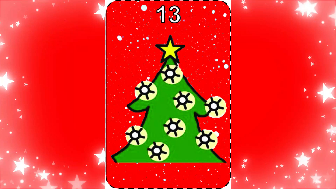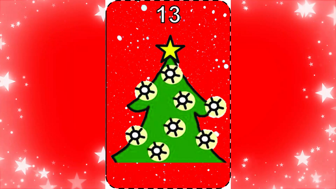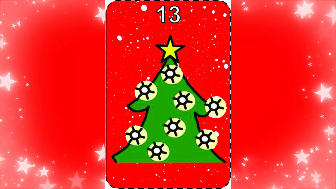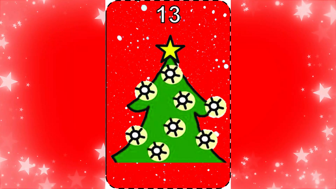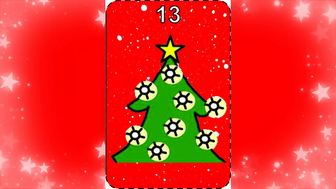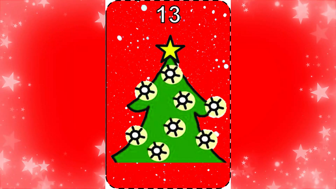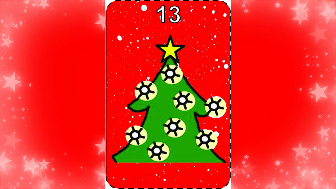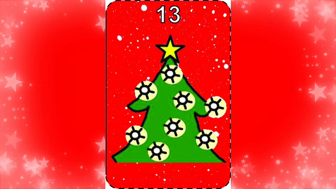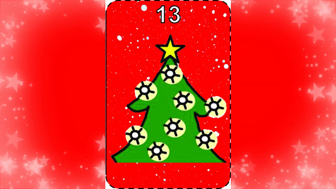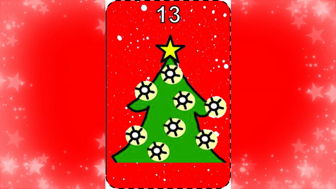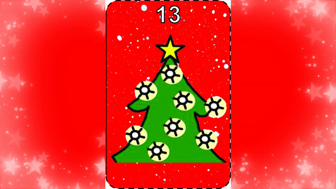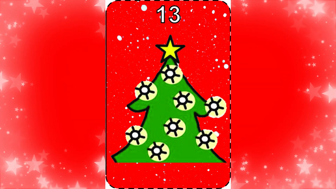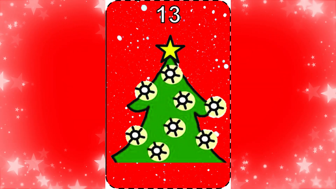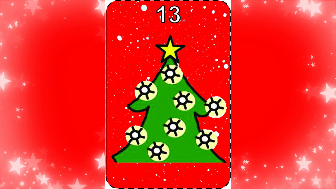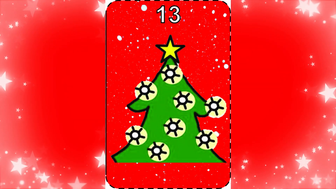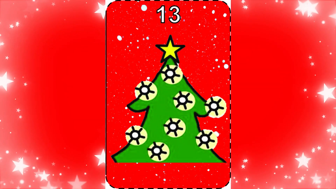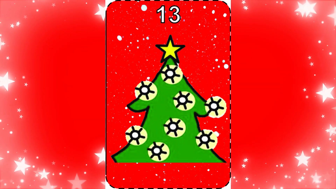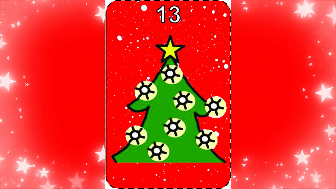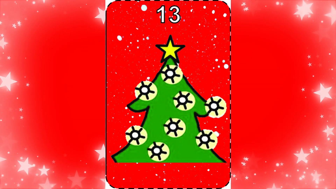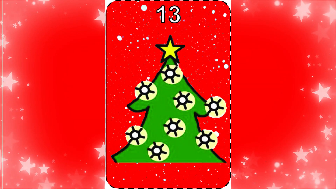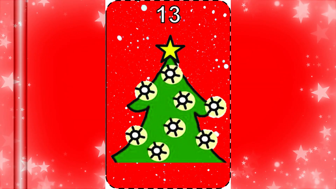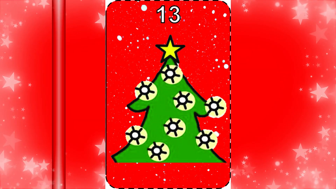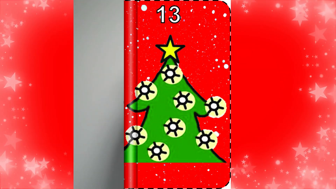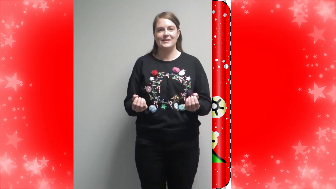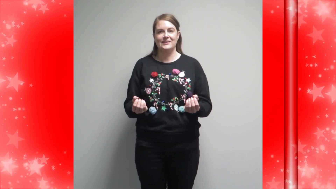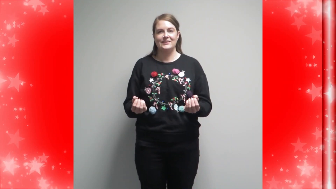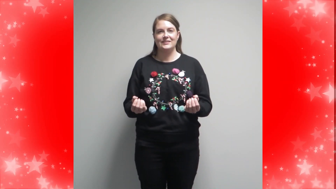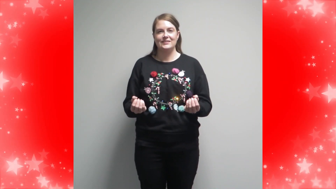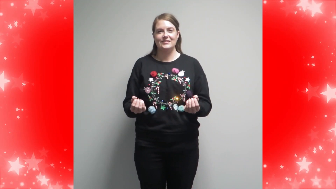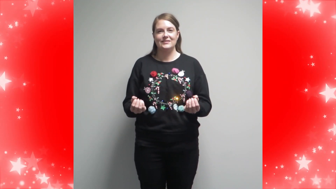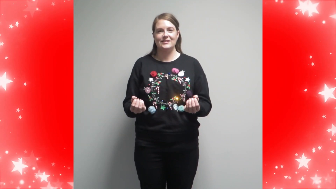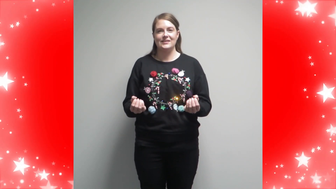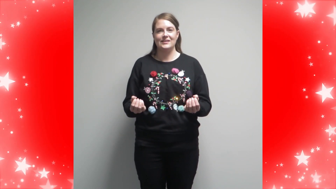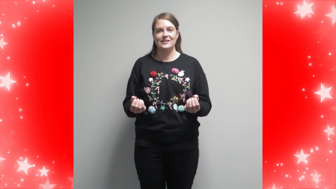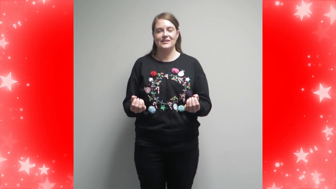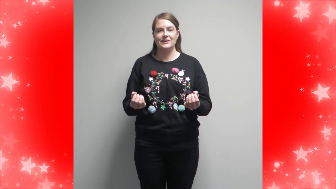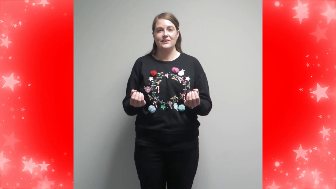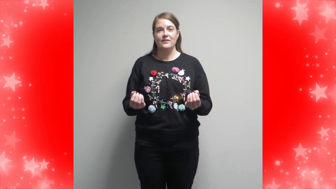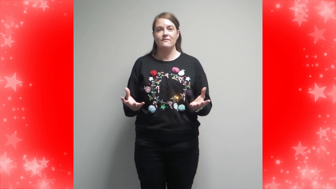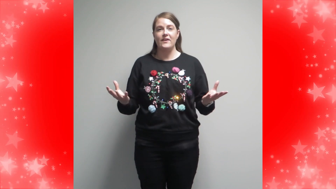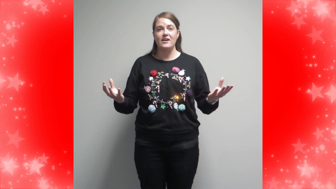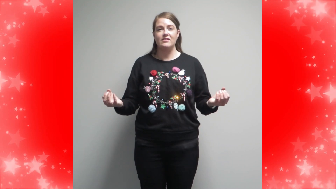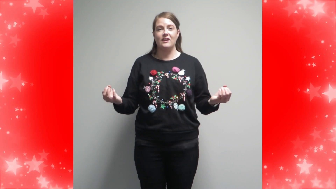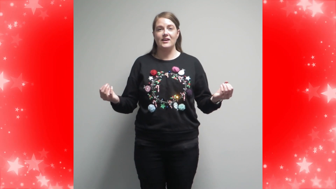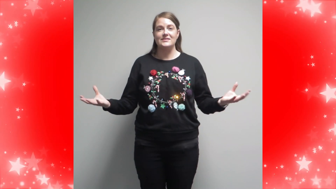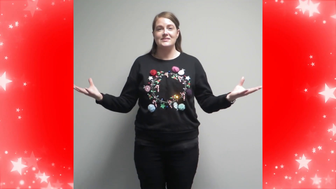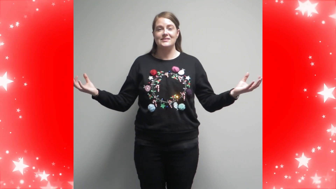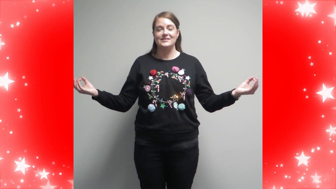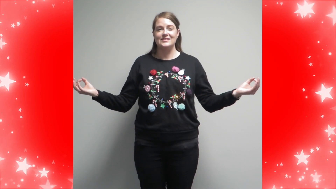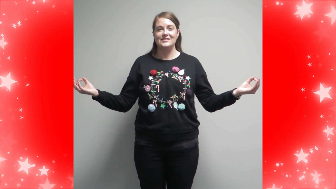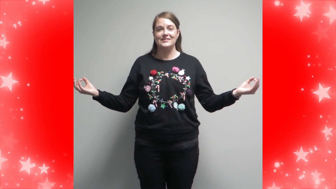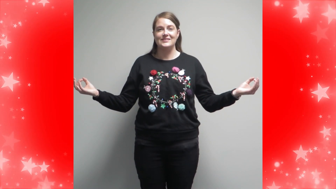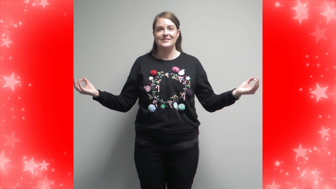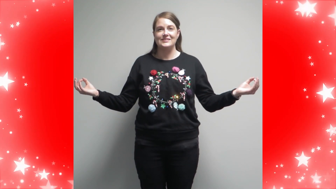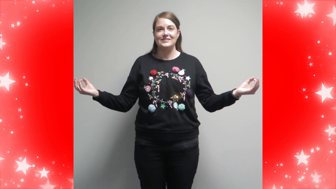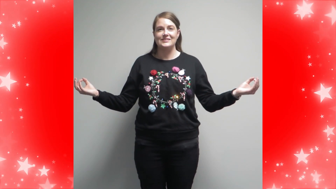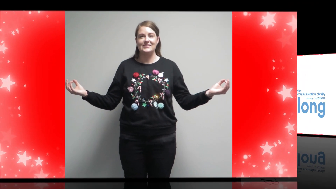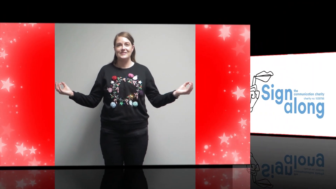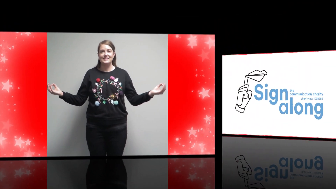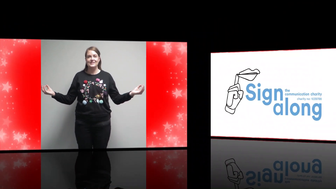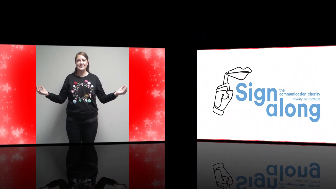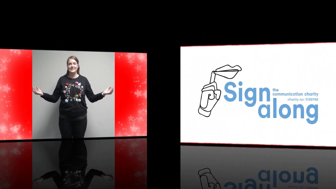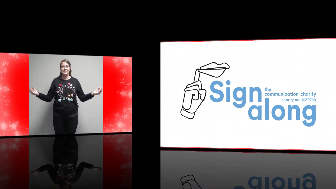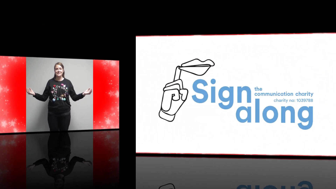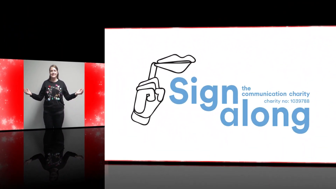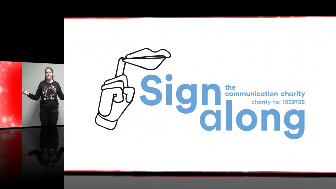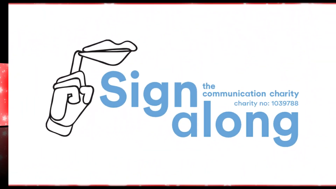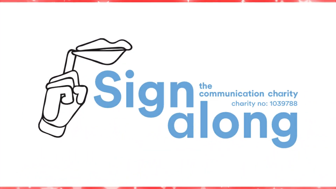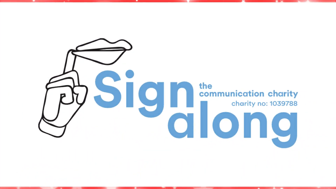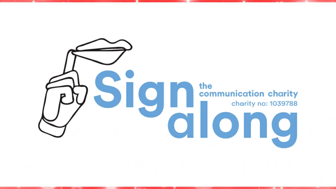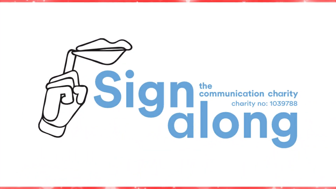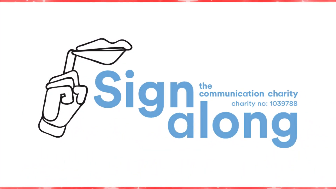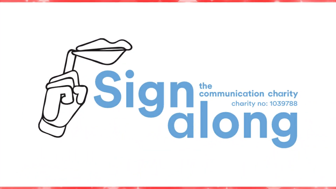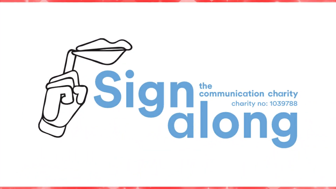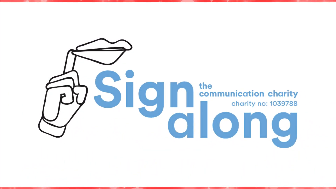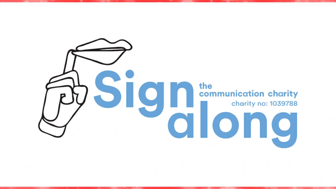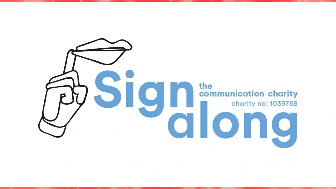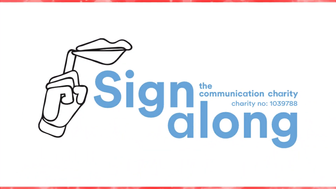FAIRY LIGHTS